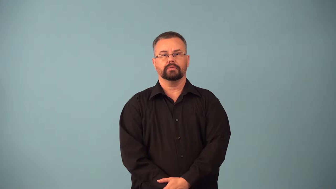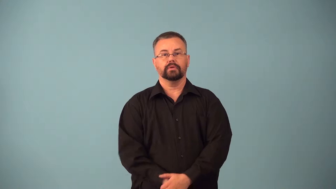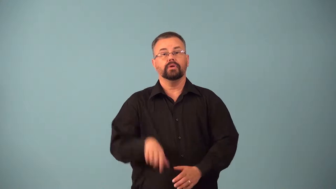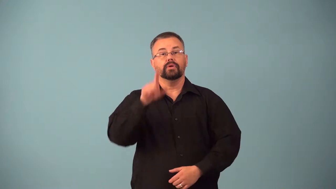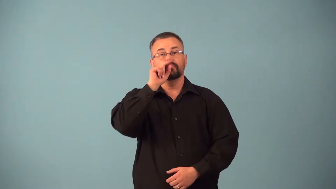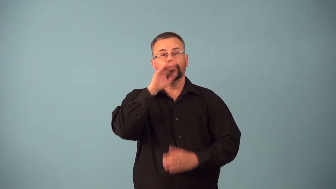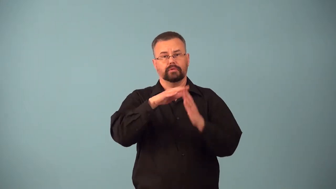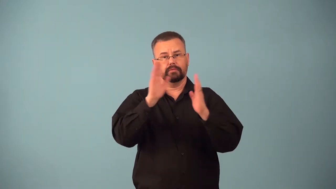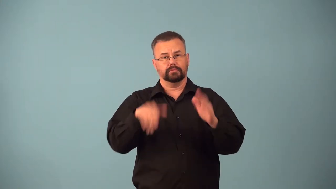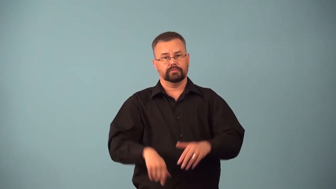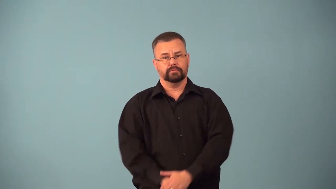aviary